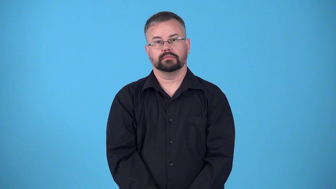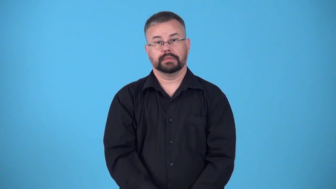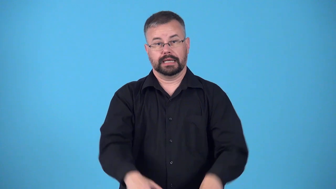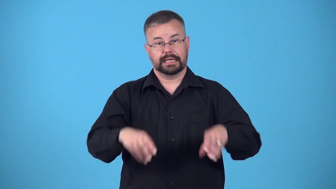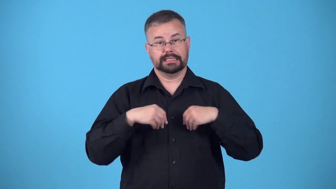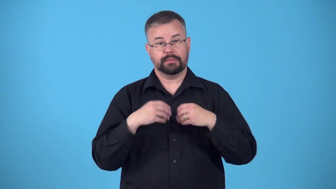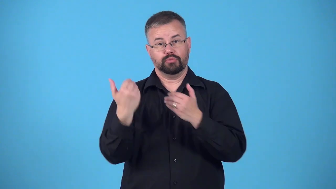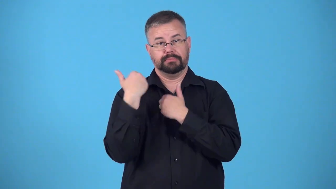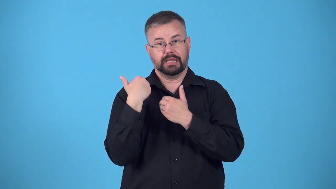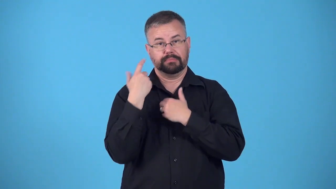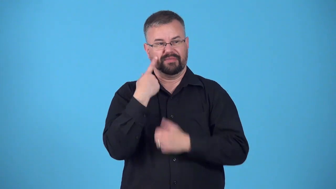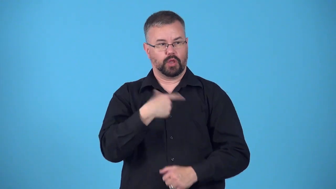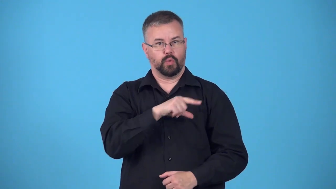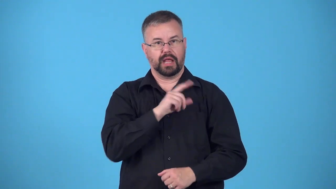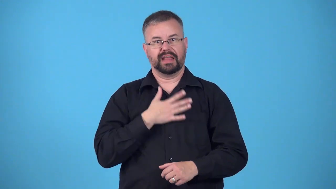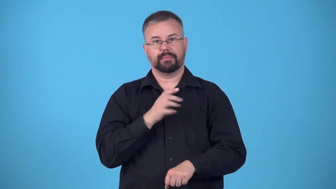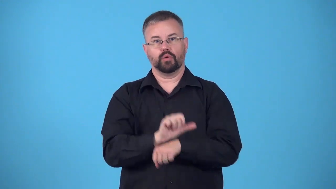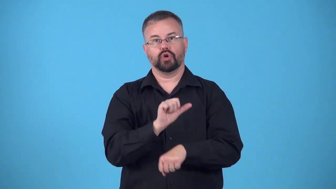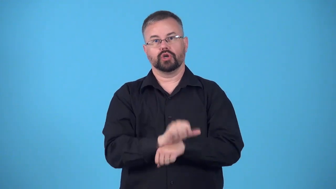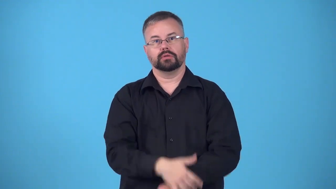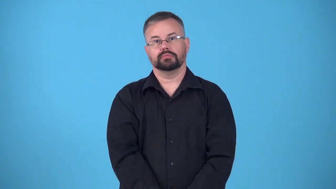stand behind